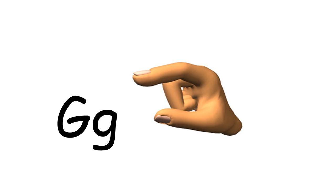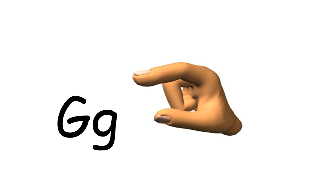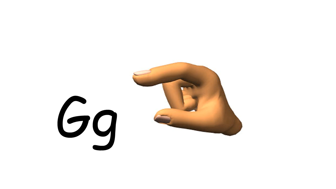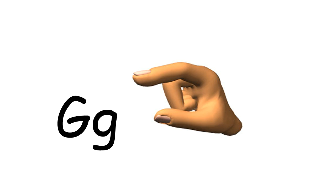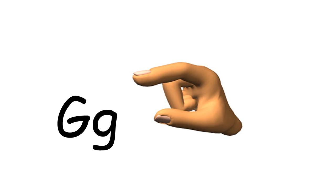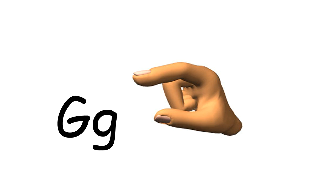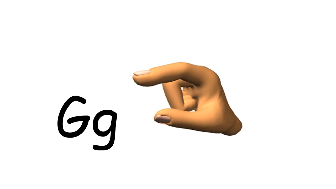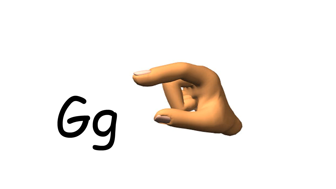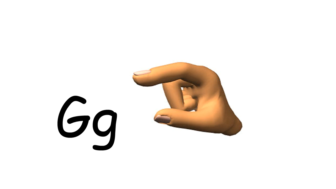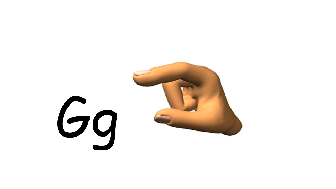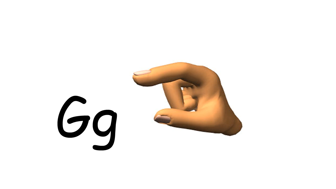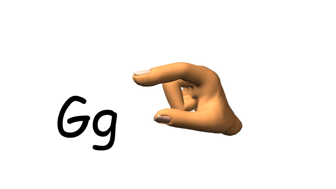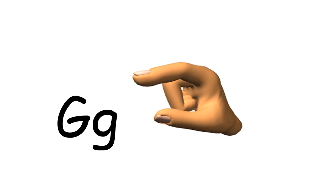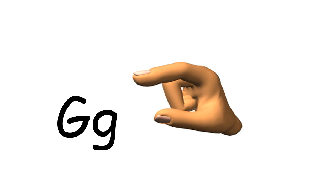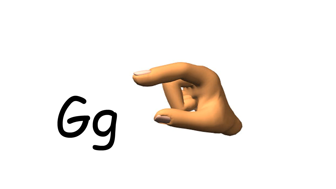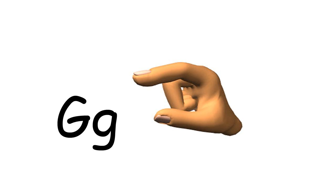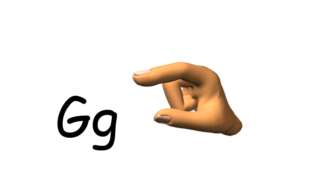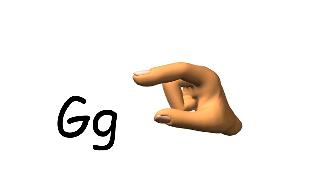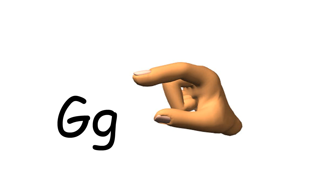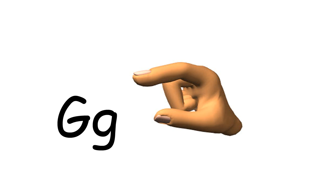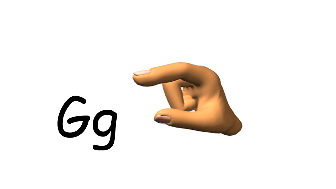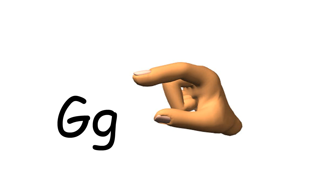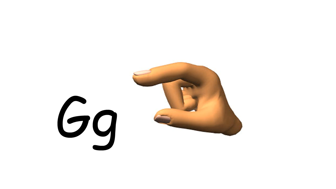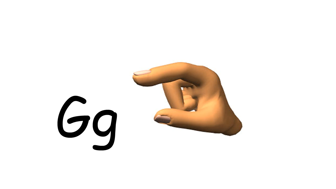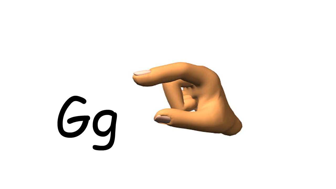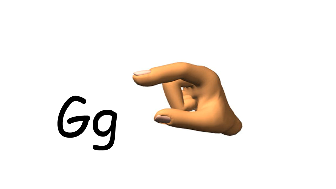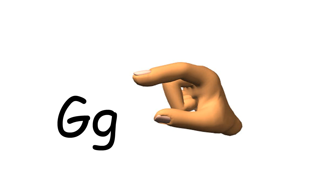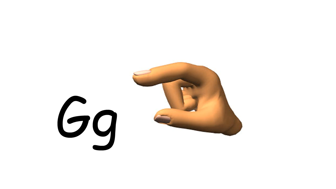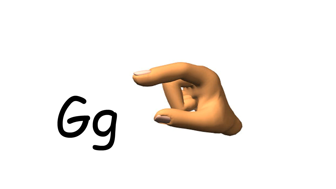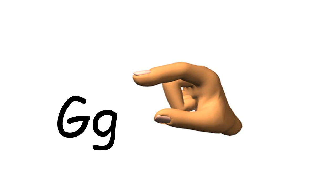g